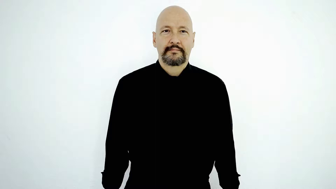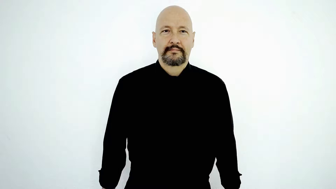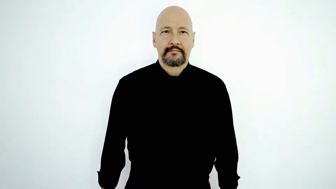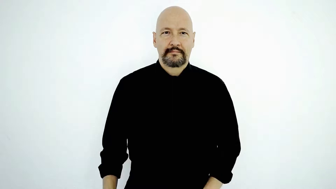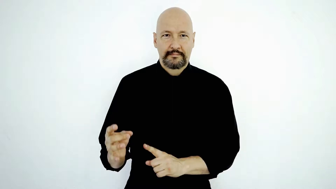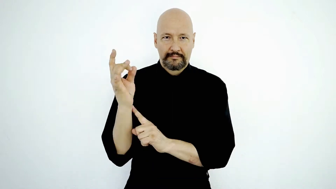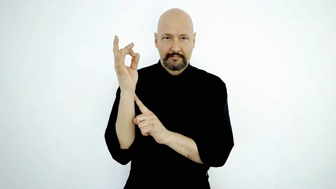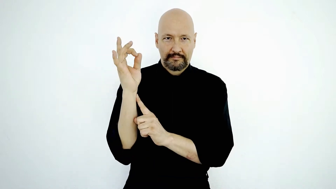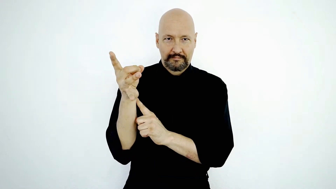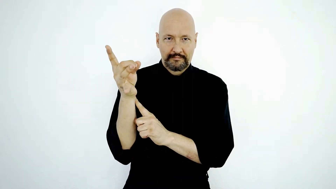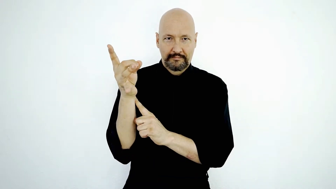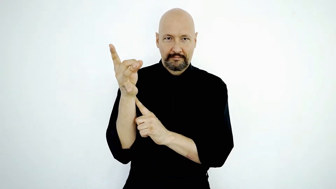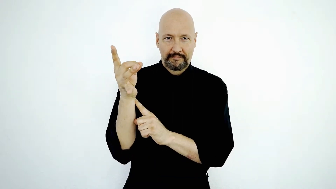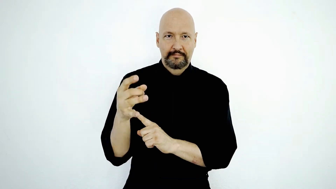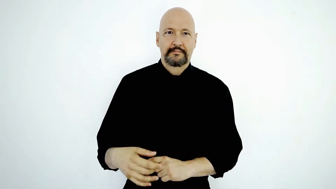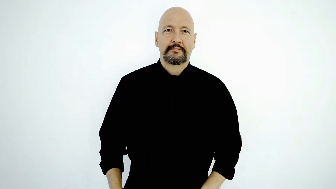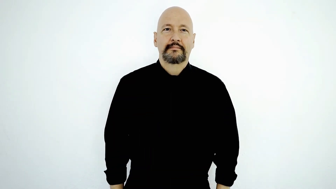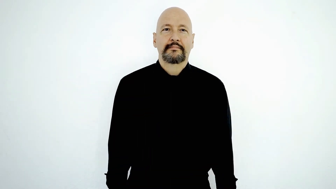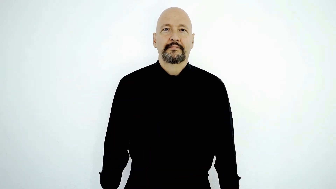MINUTE: 8 MINUTES